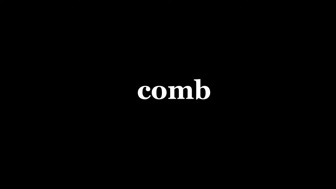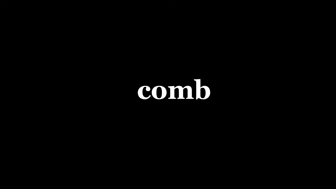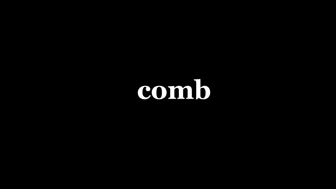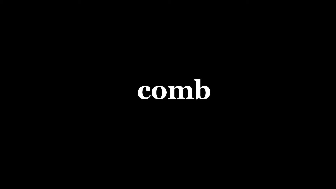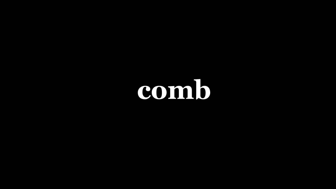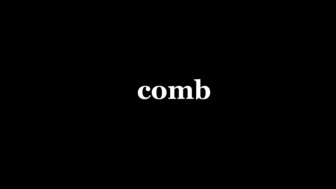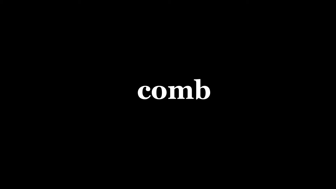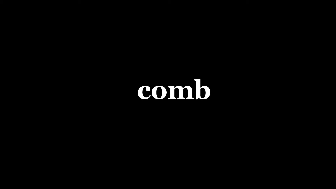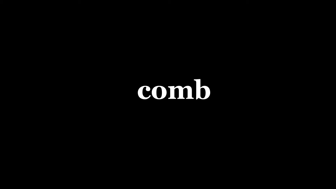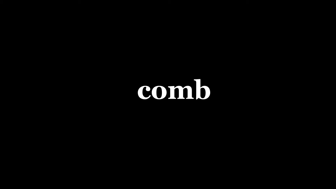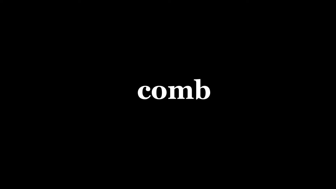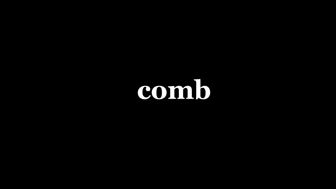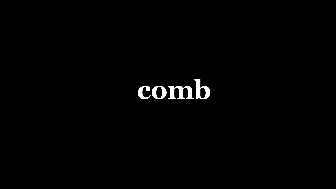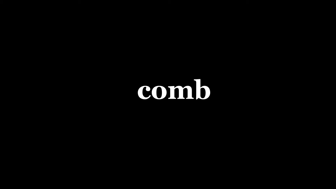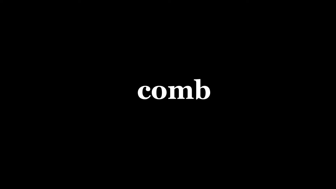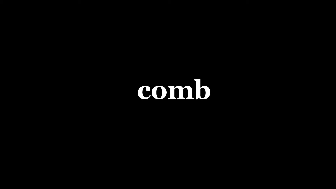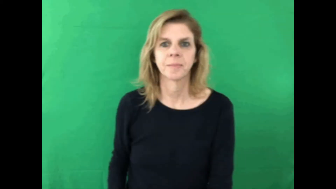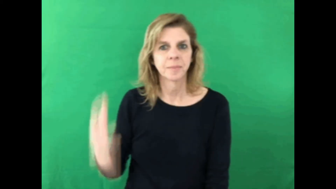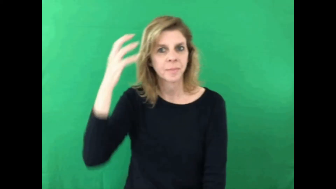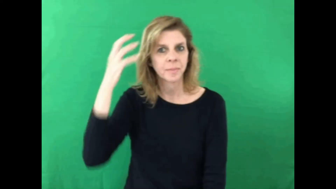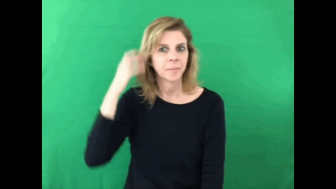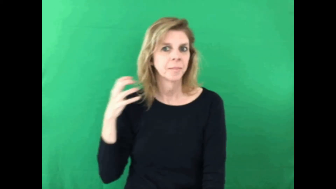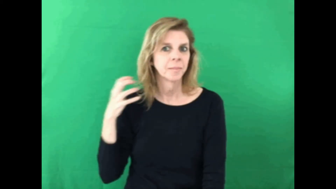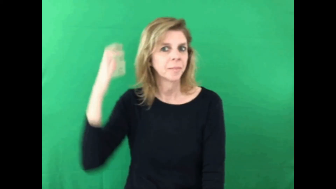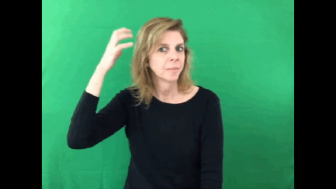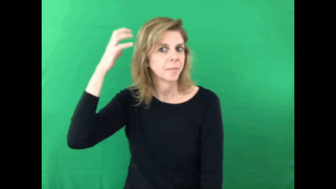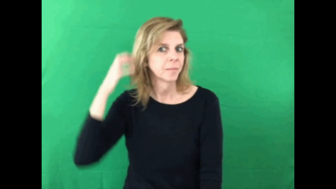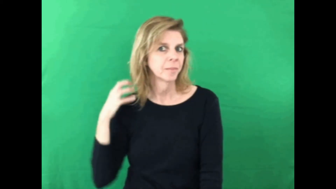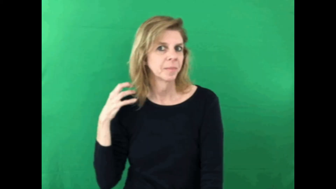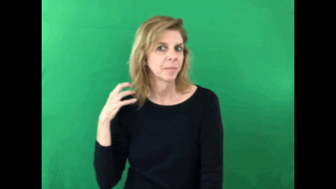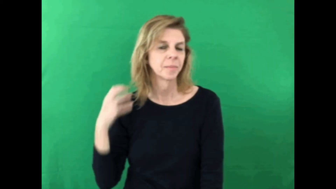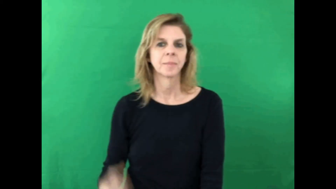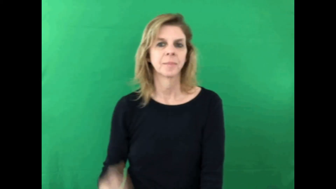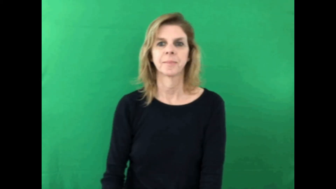Comb